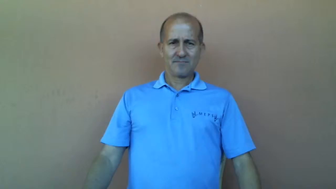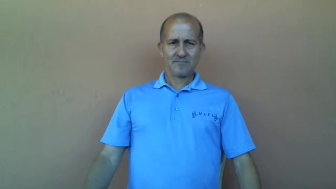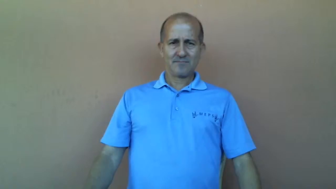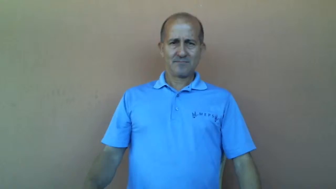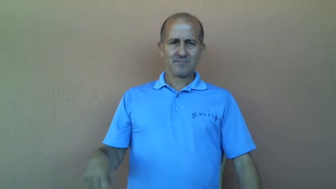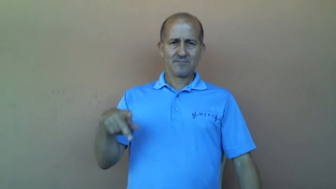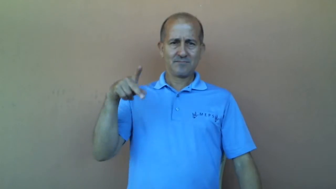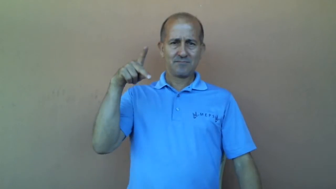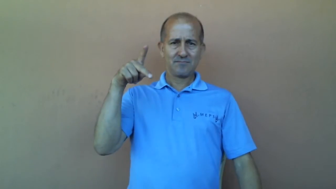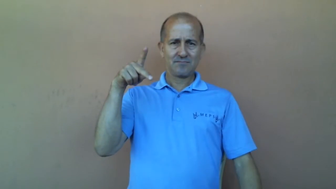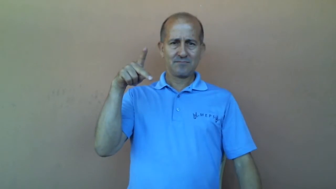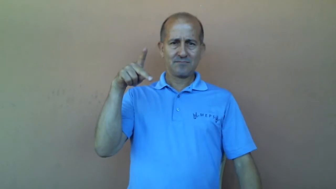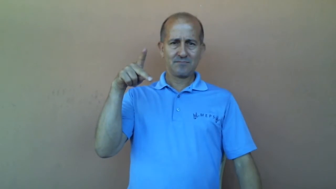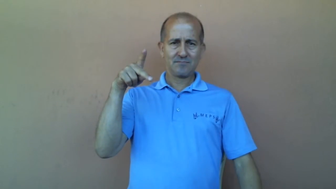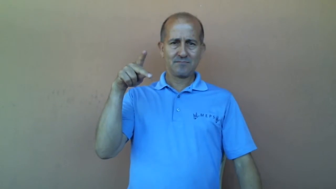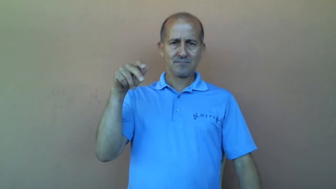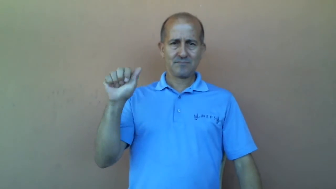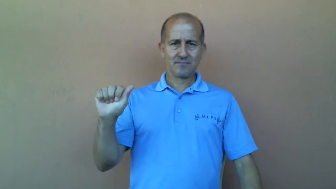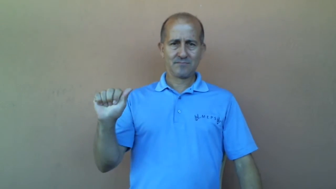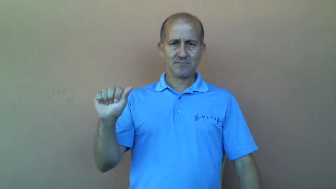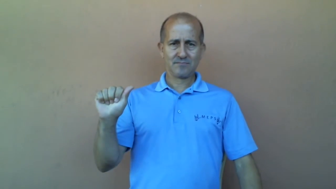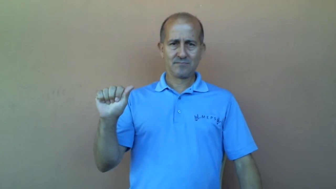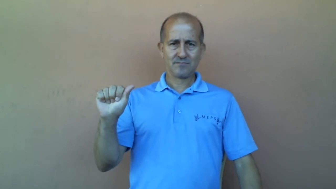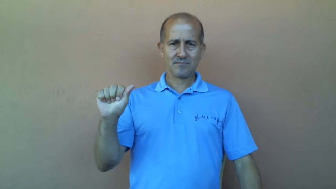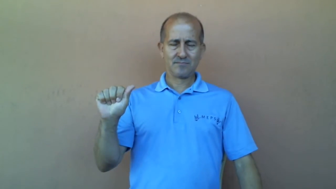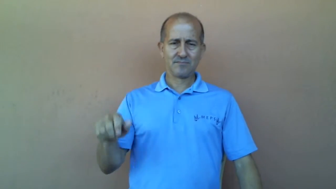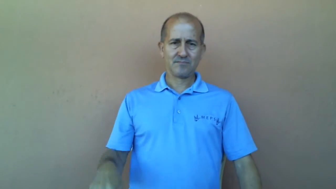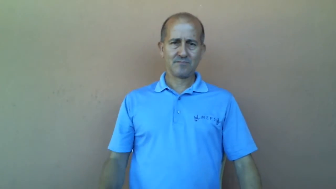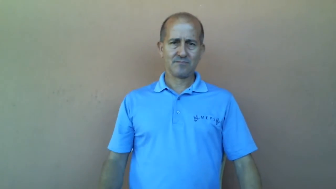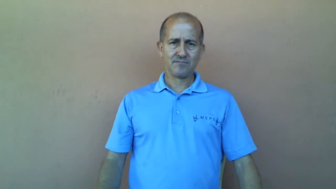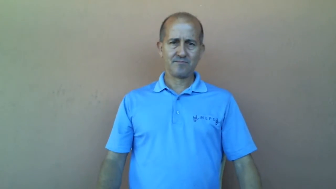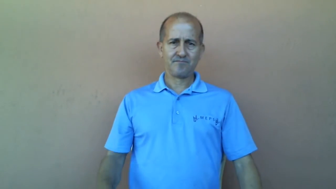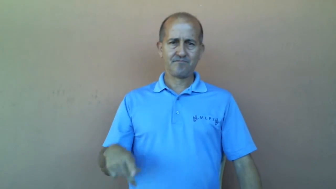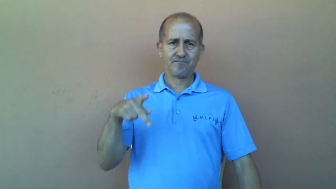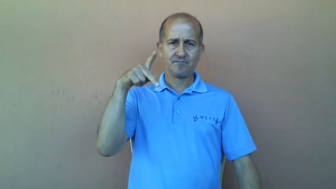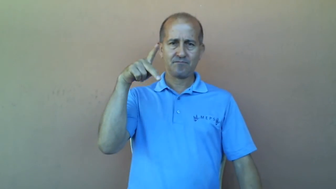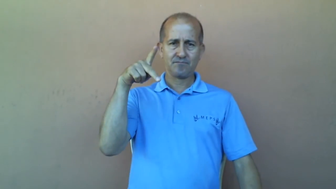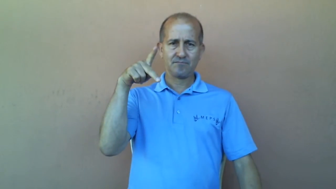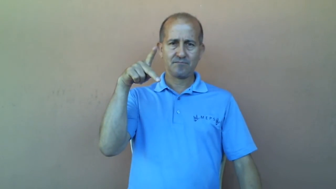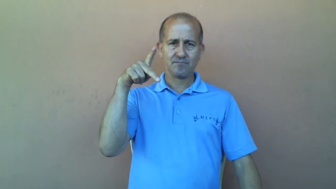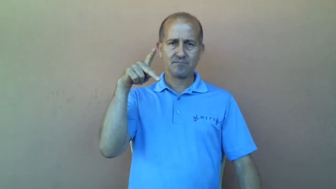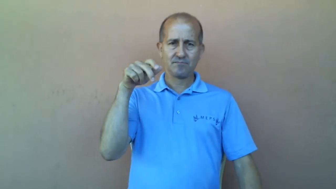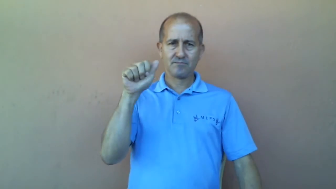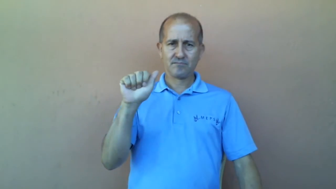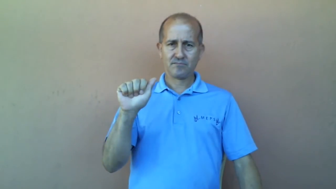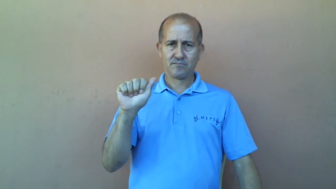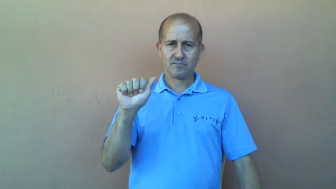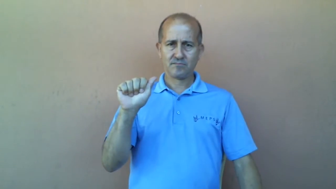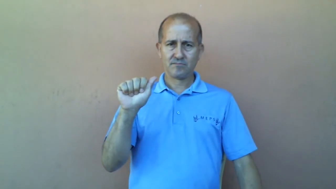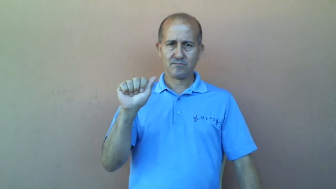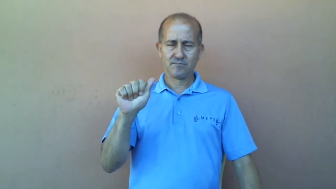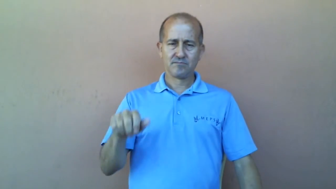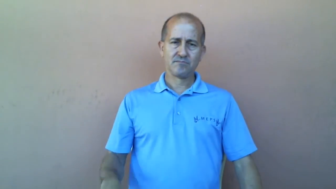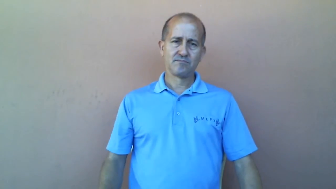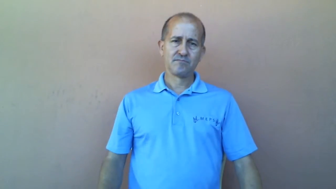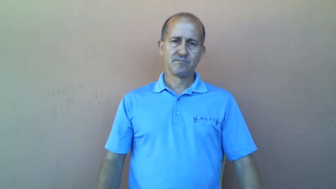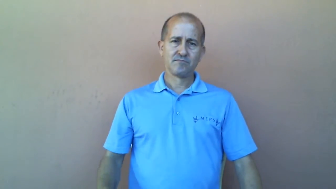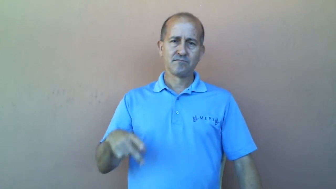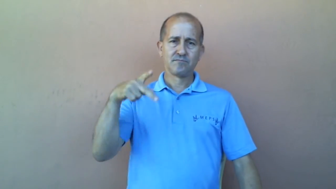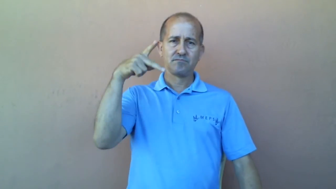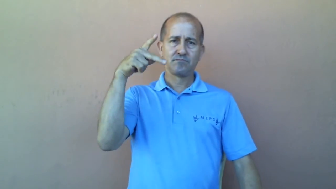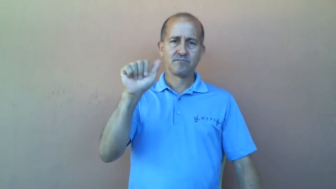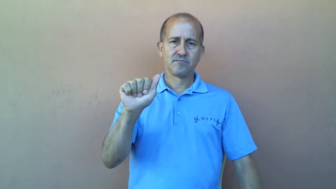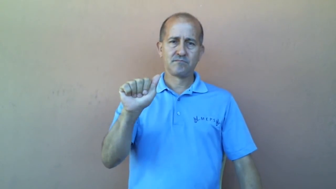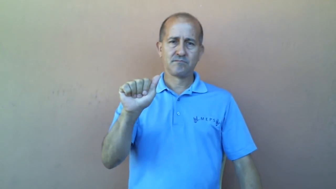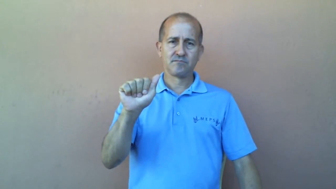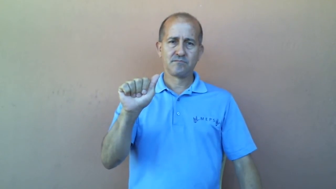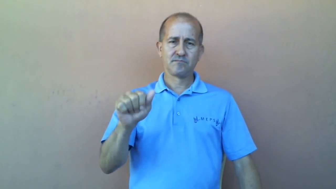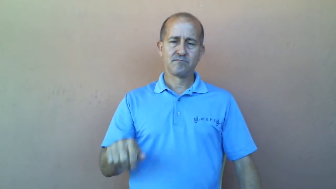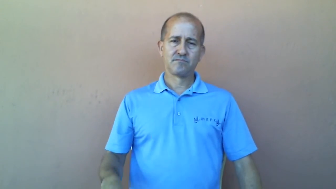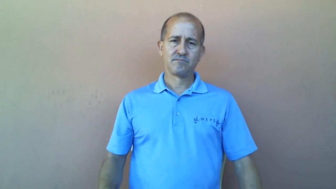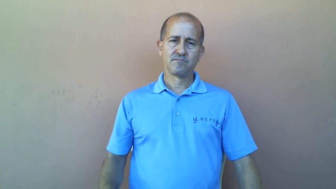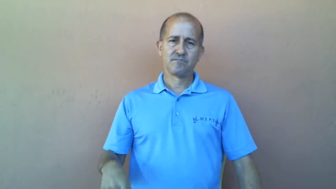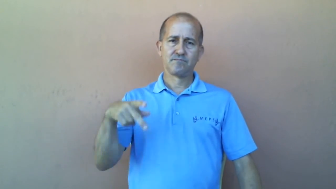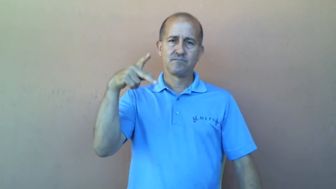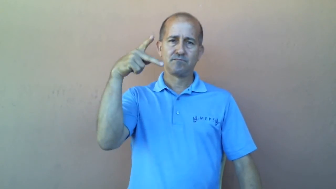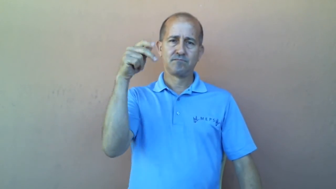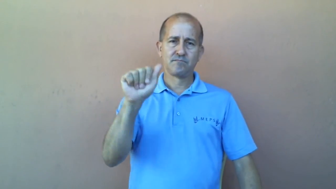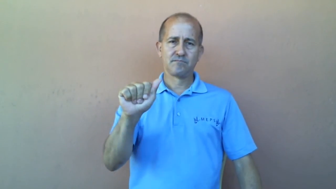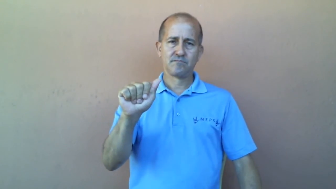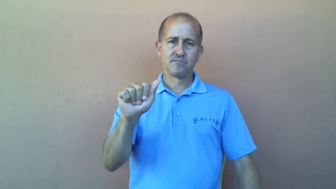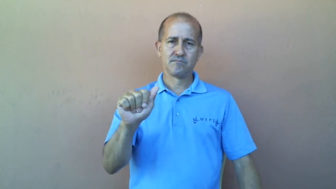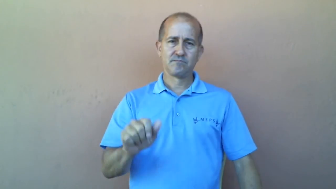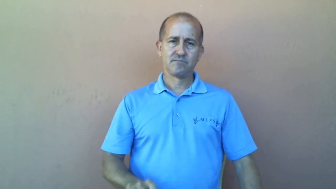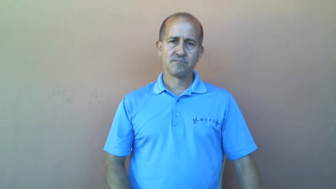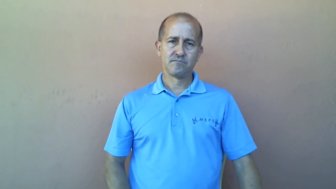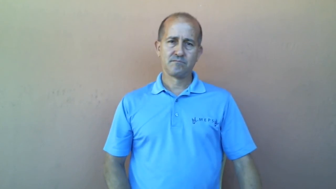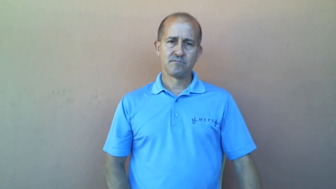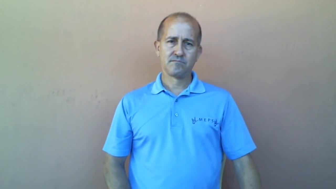Pennsylvania